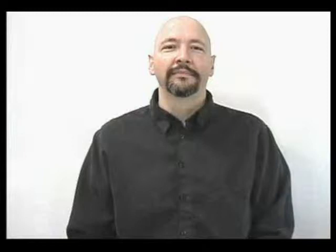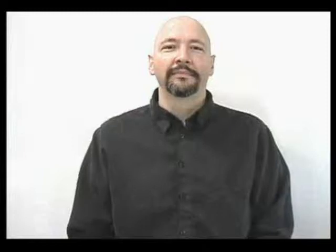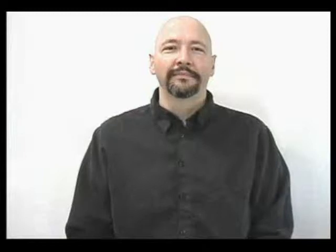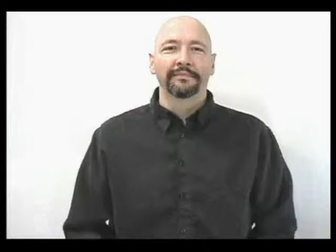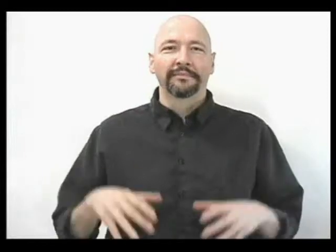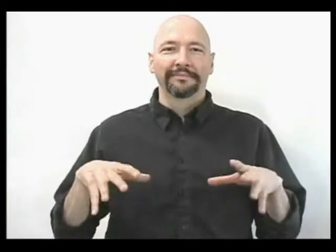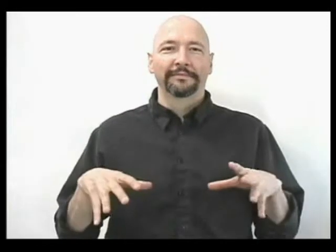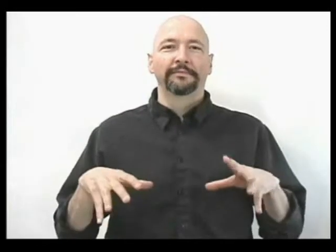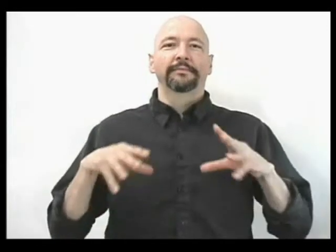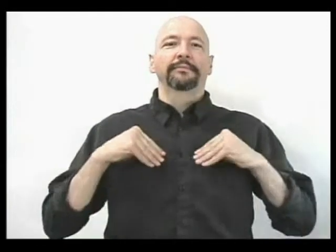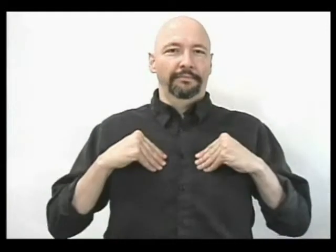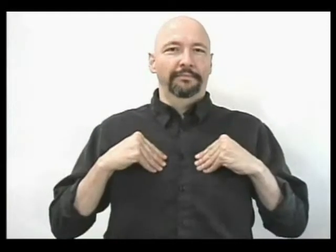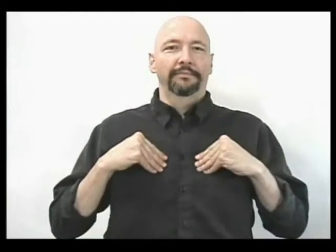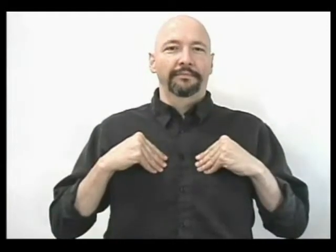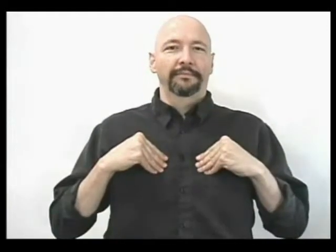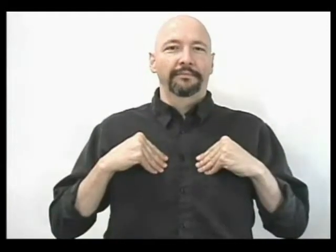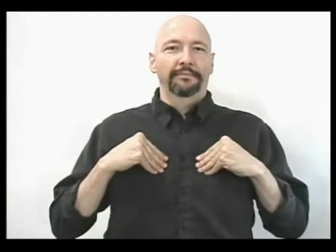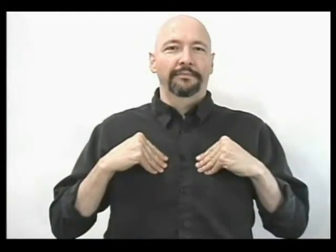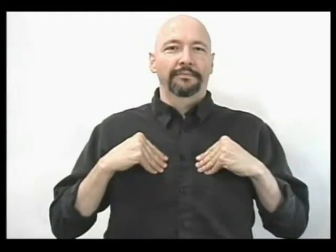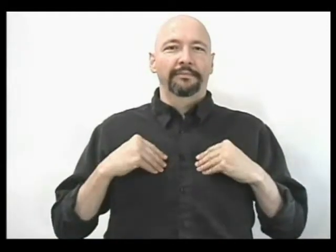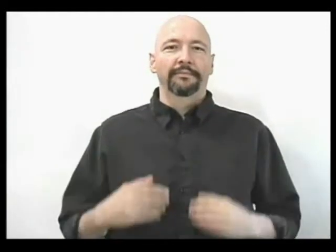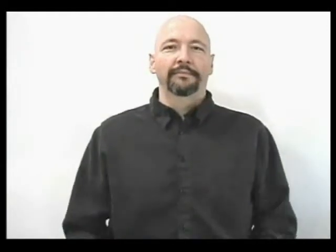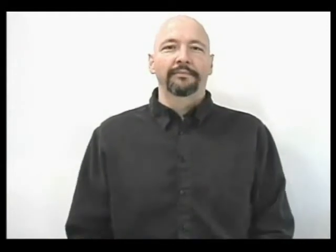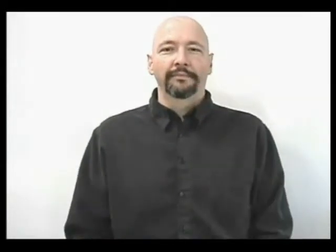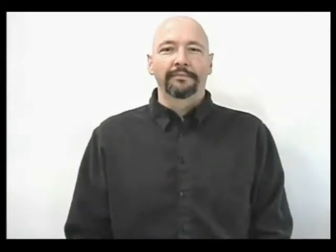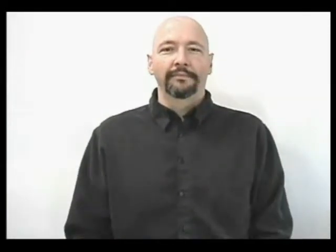ACCEPT / RECEIVE / TAKE UPON / APPROVE